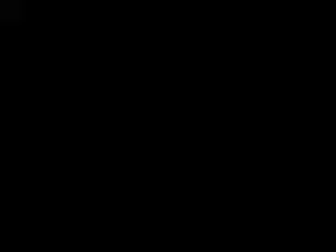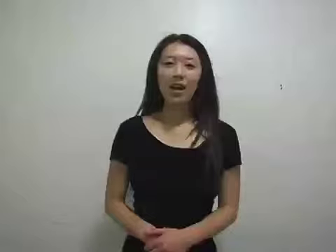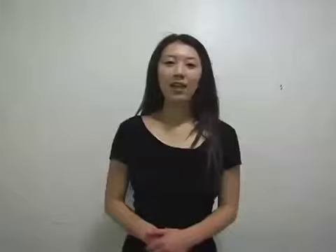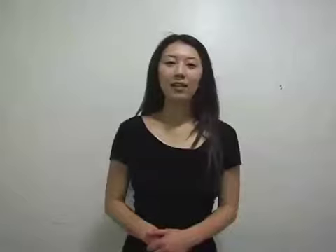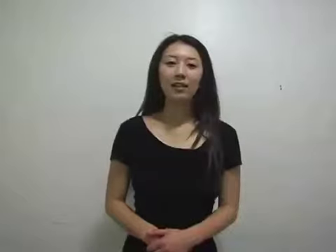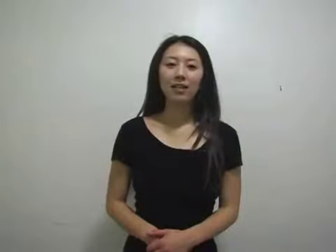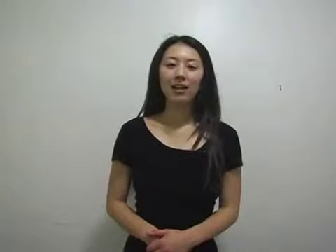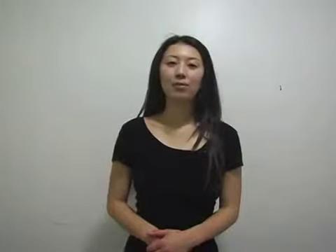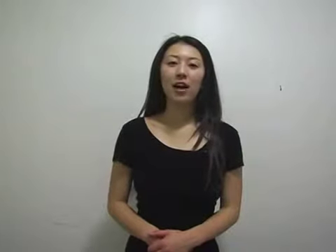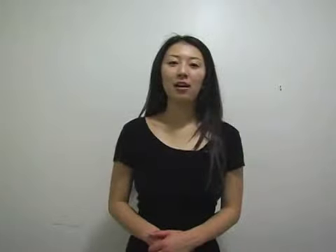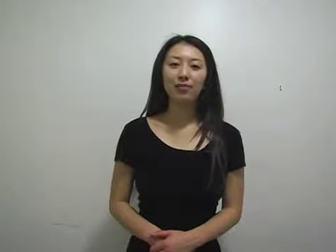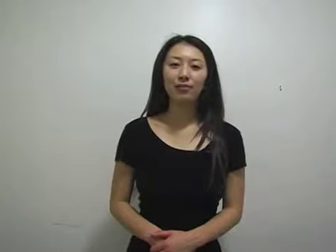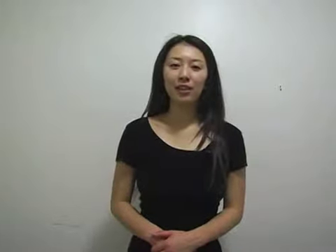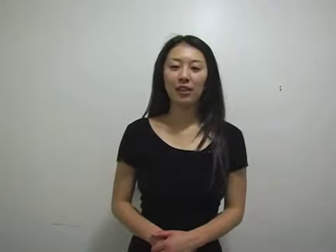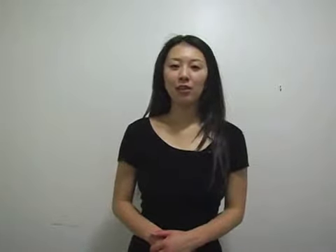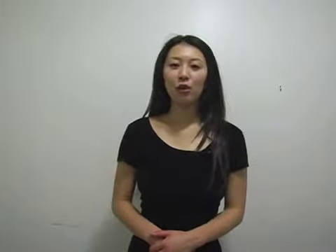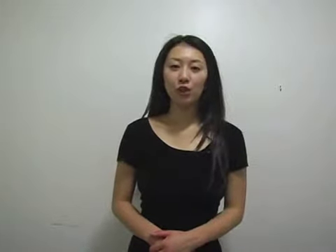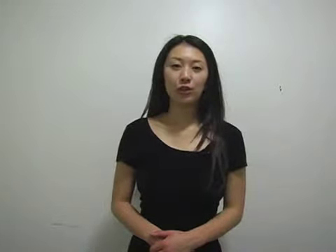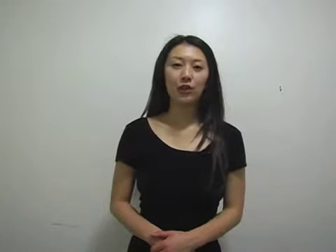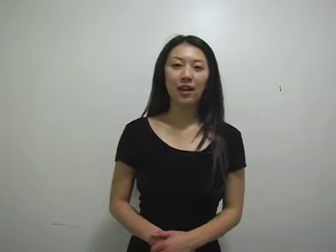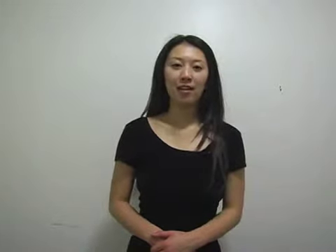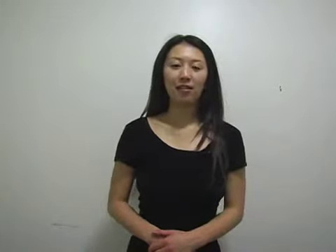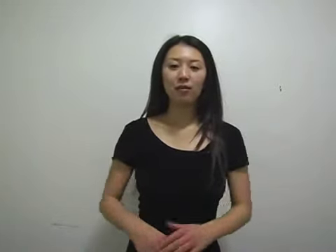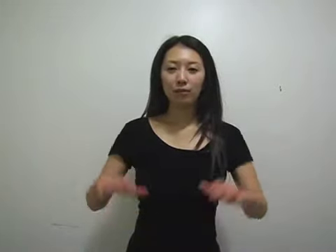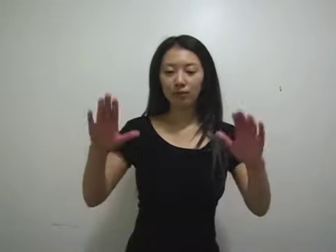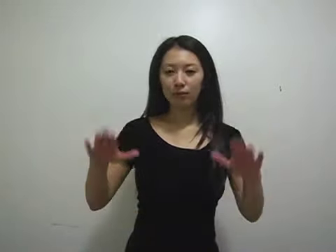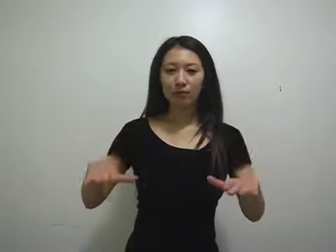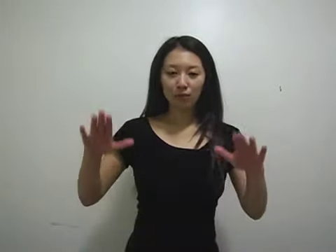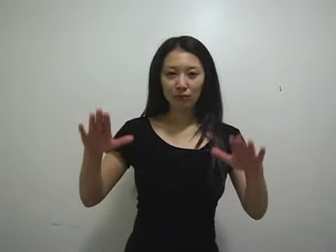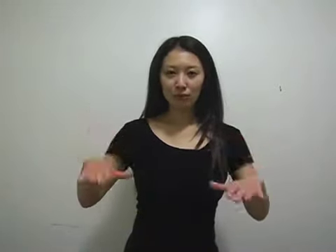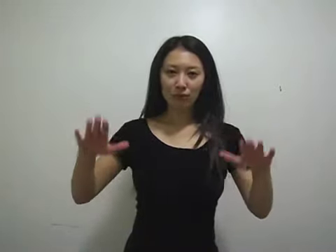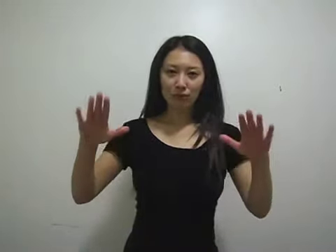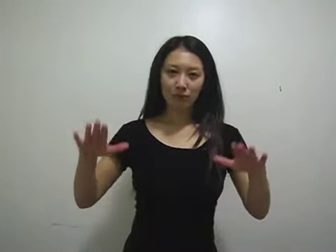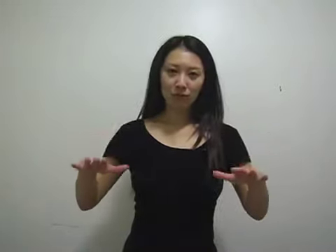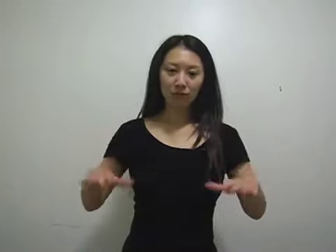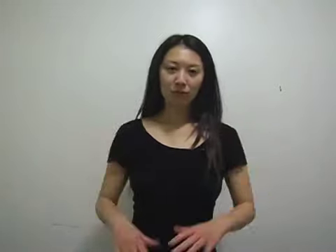Calm down